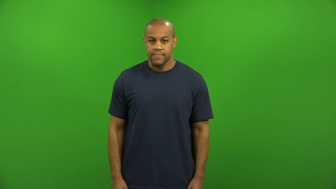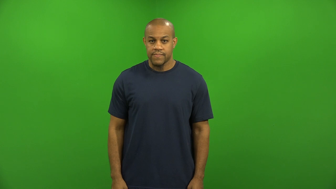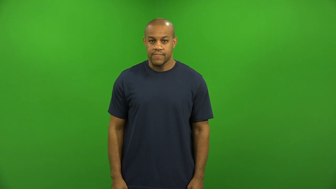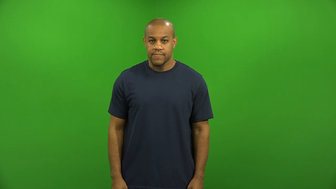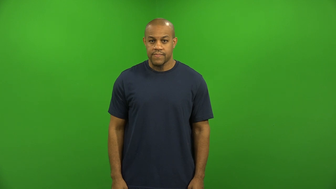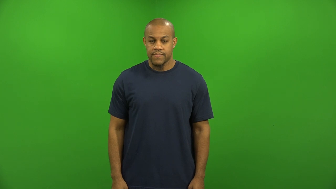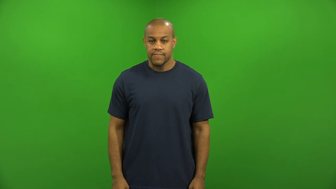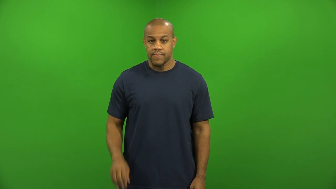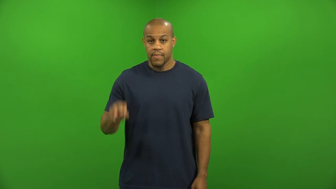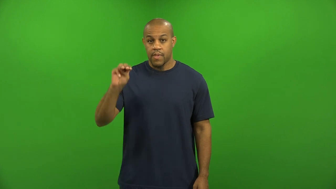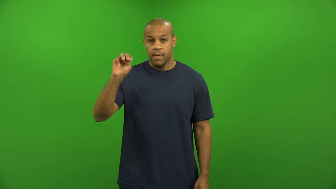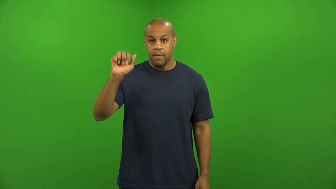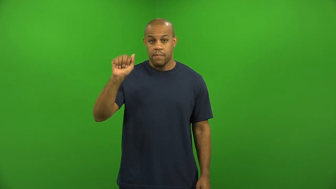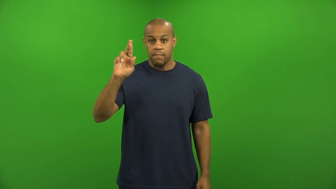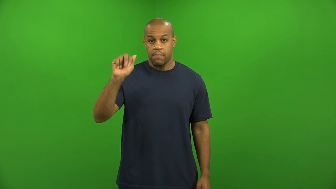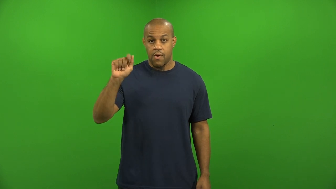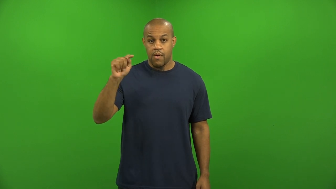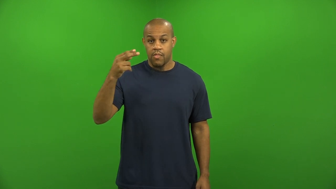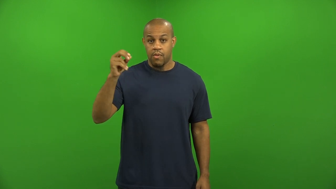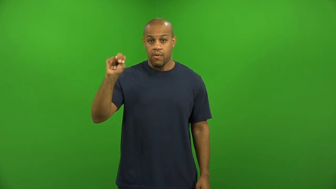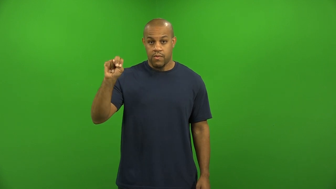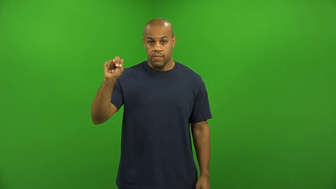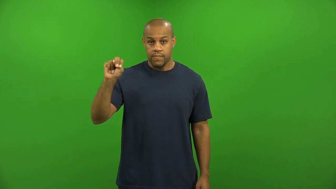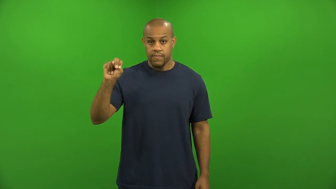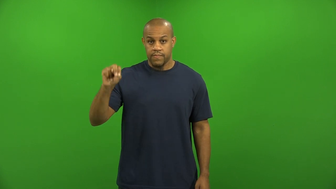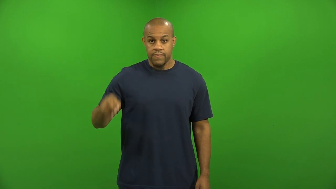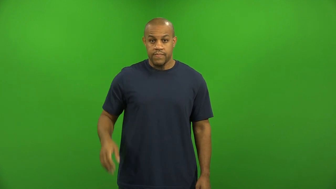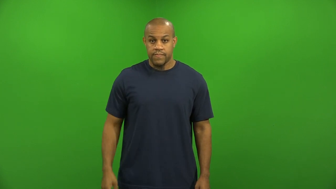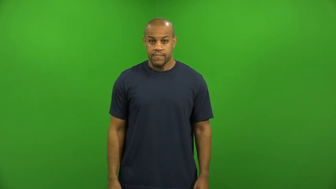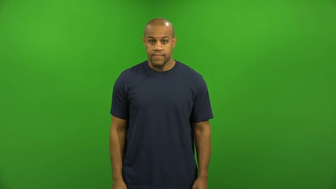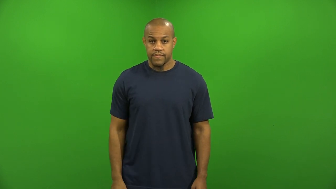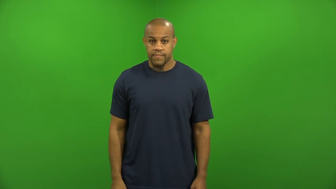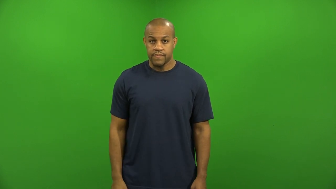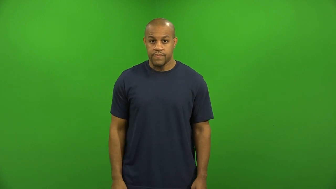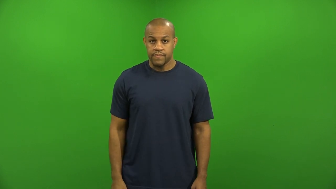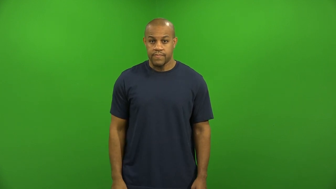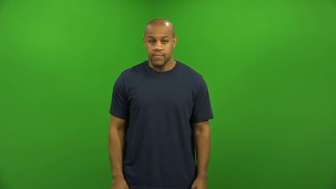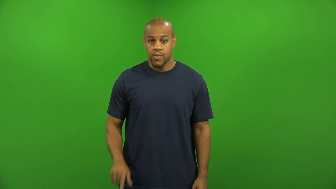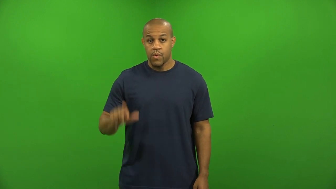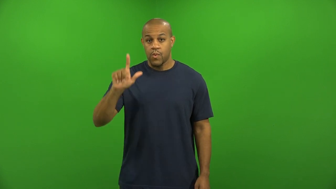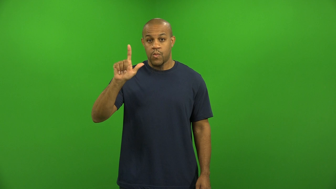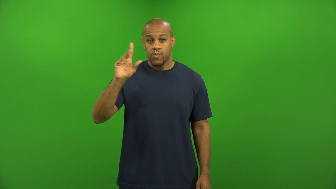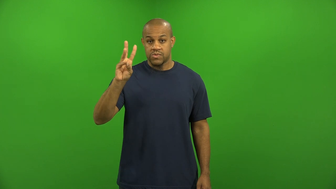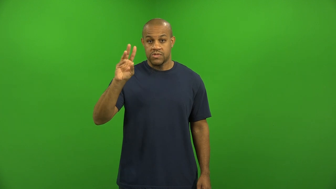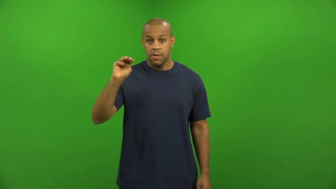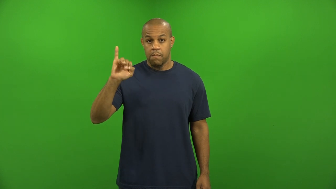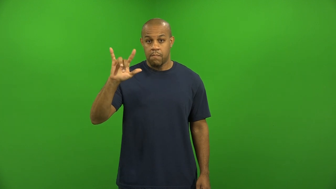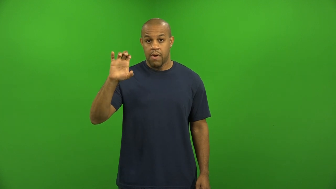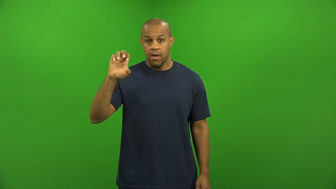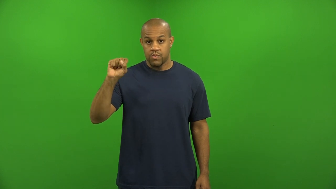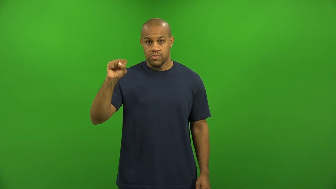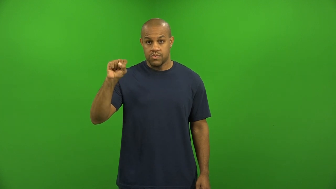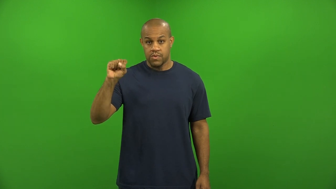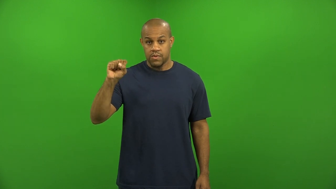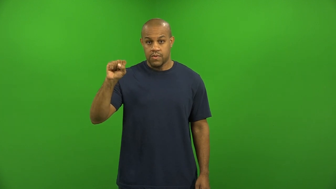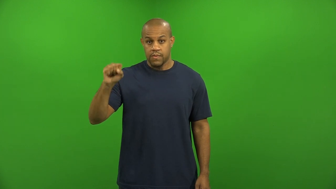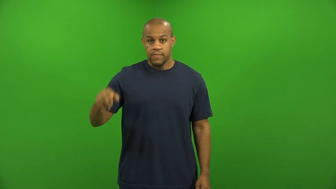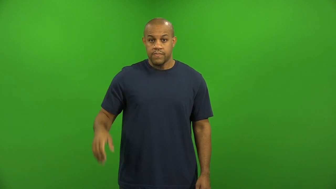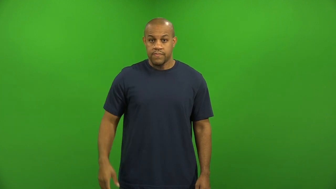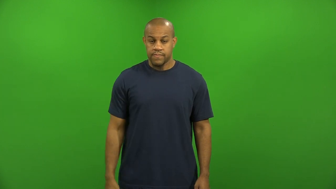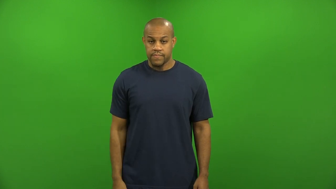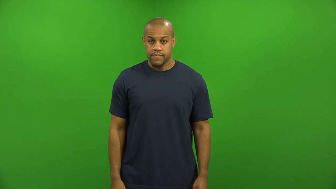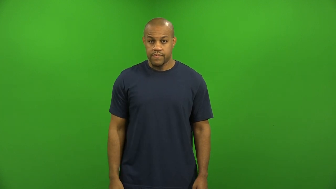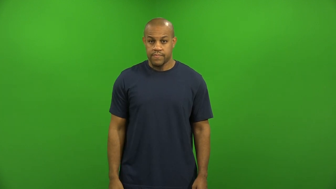Marathon-track and field